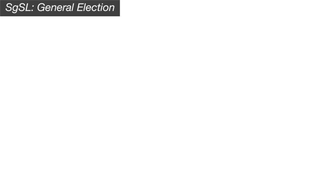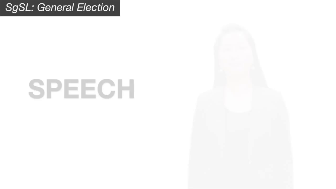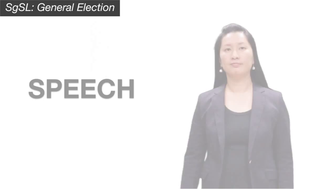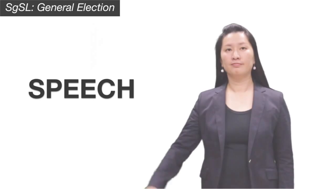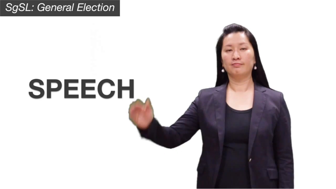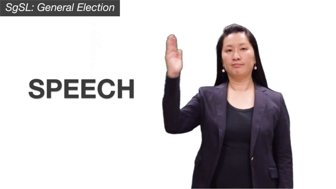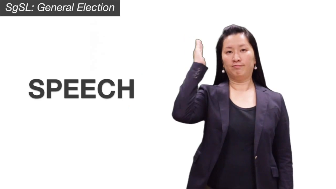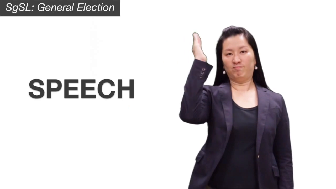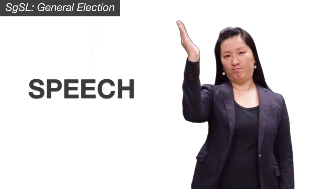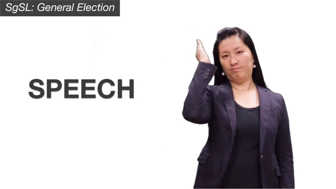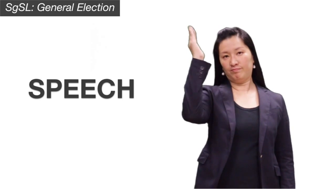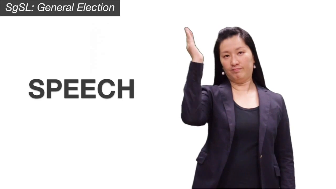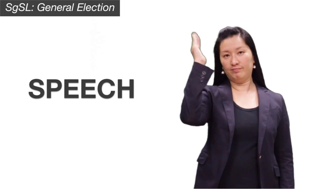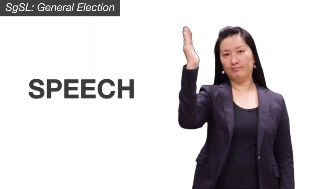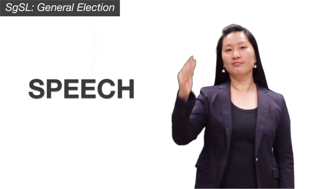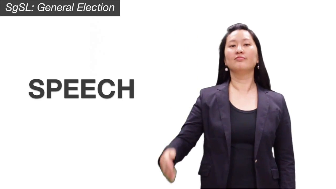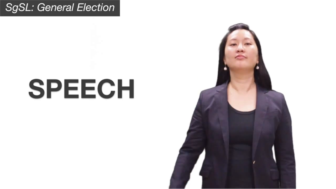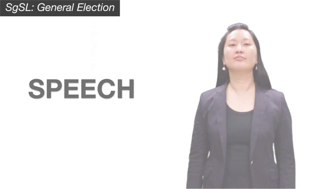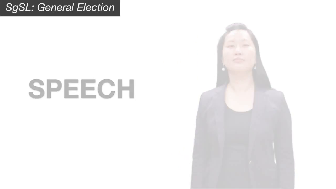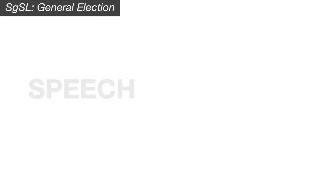Speech